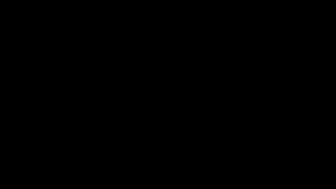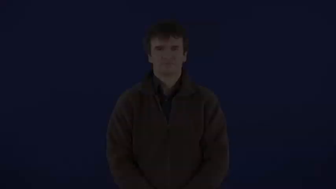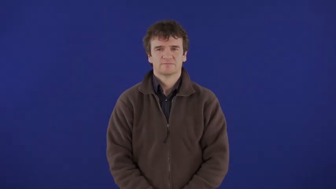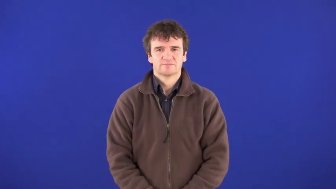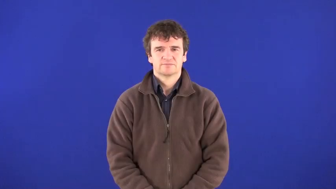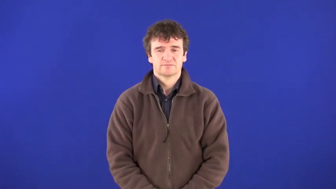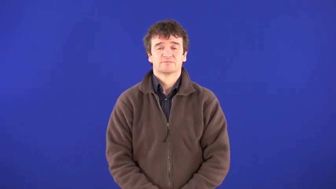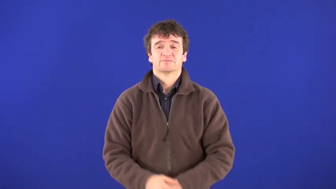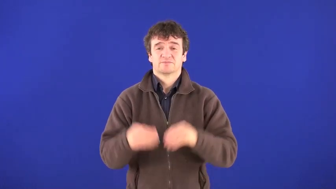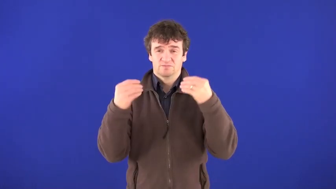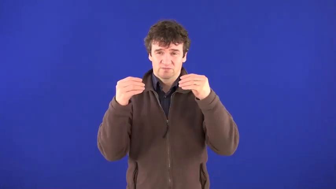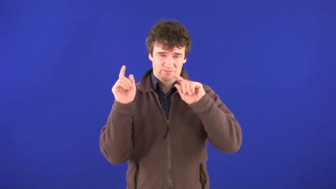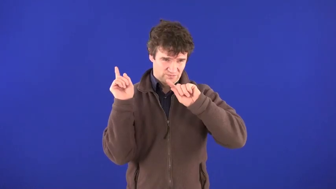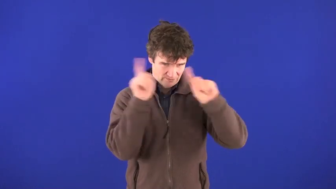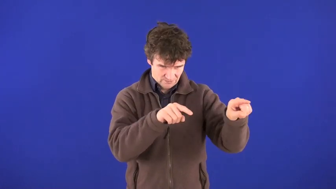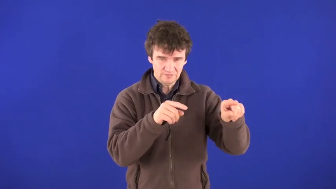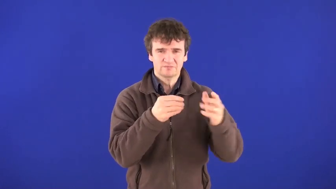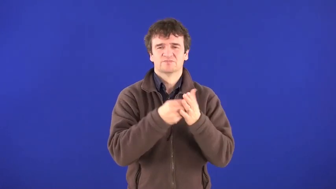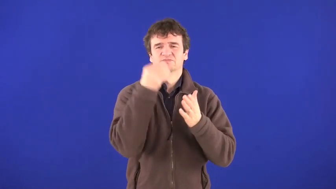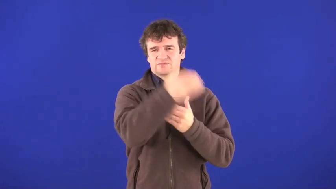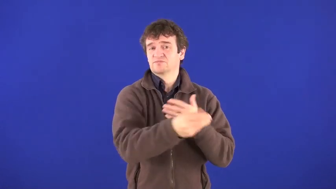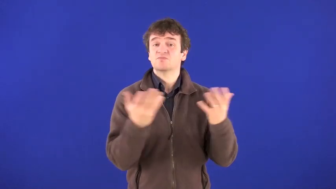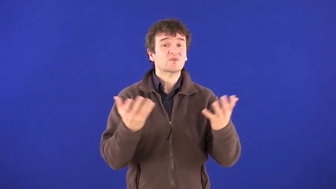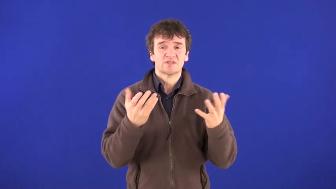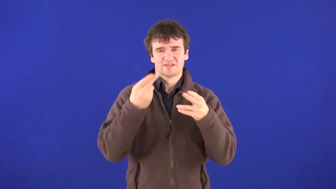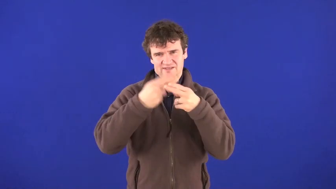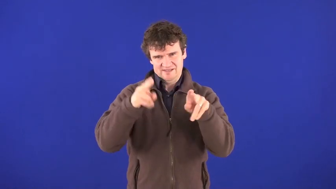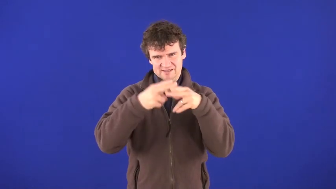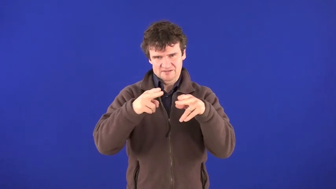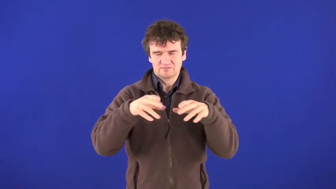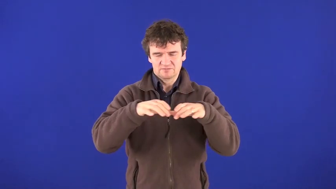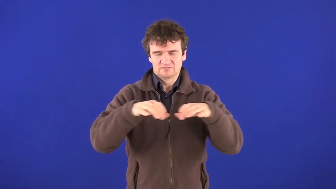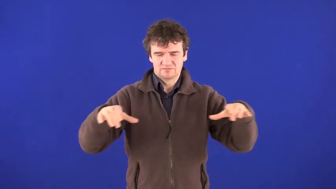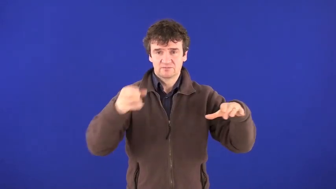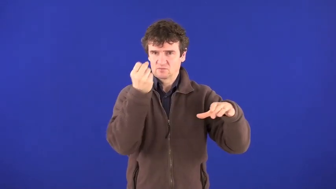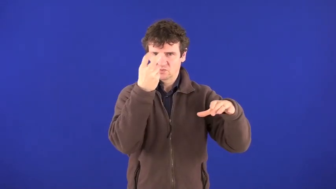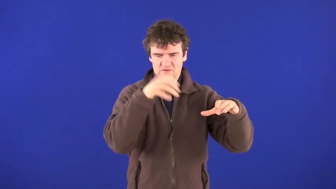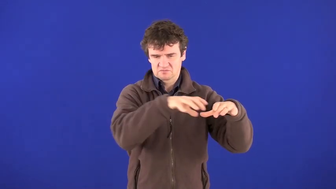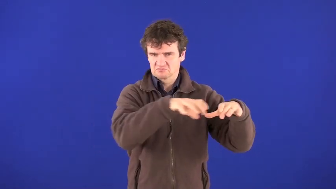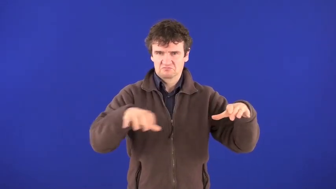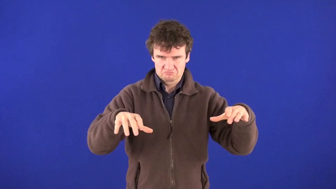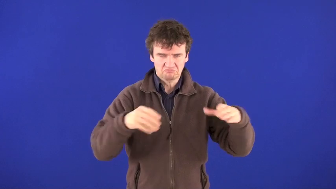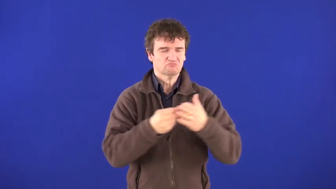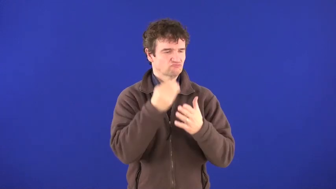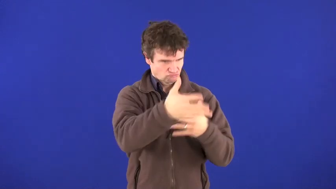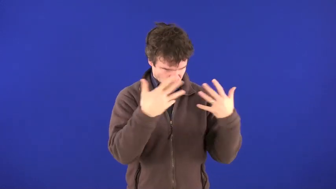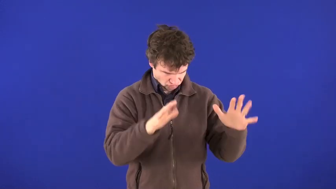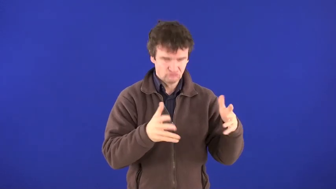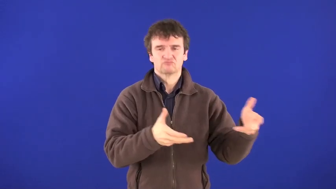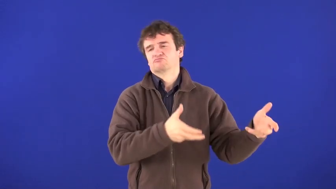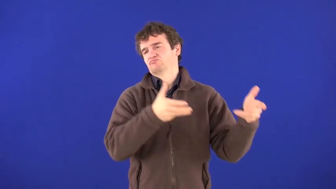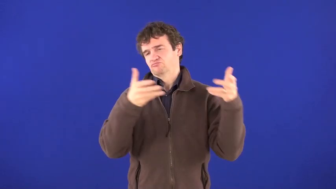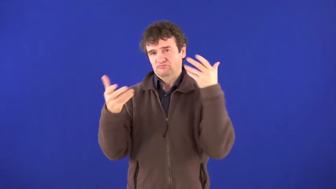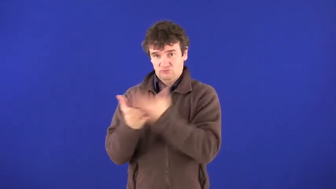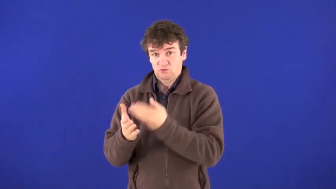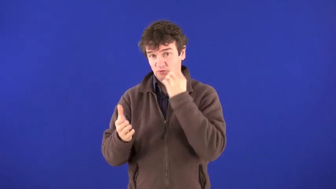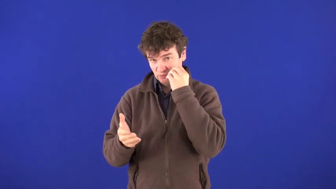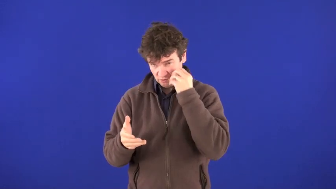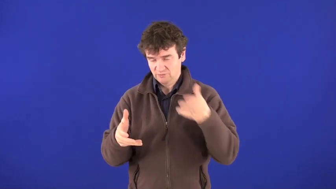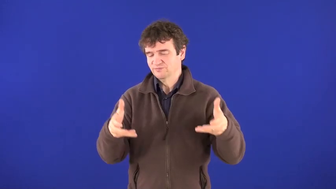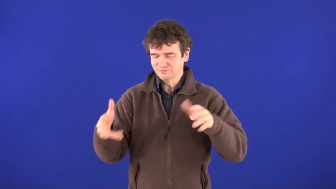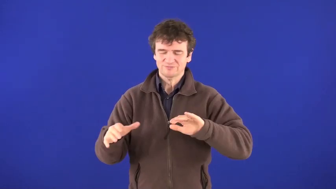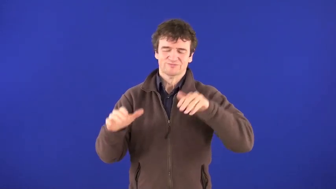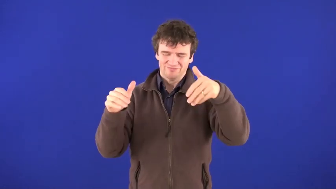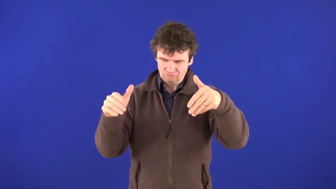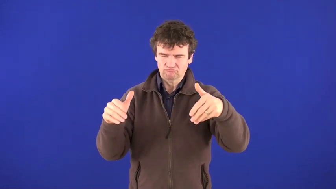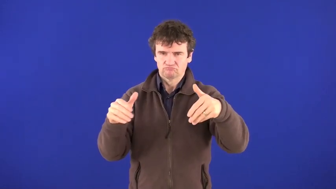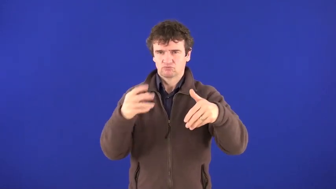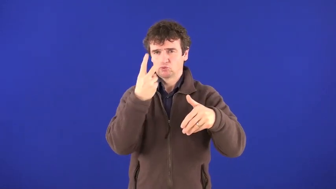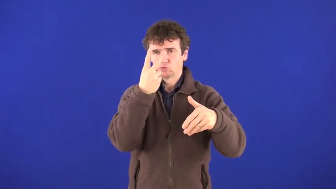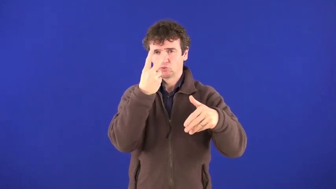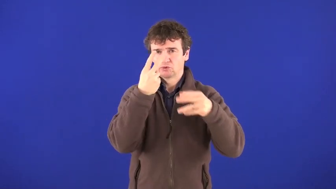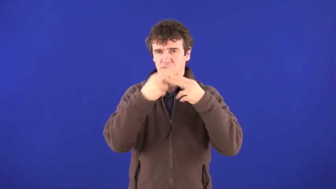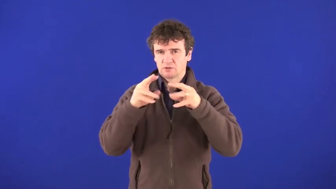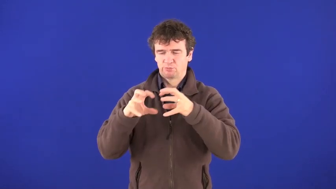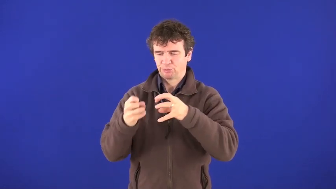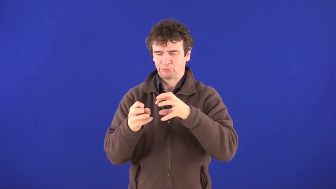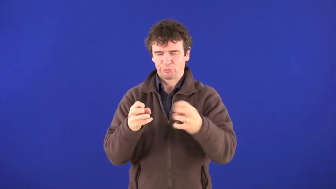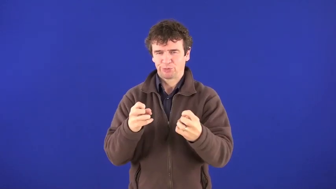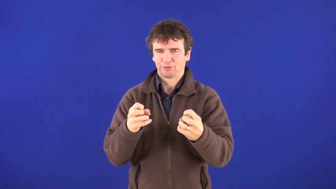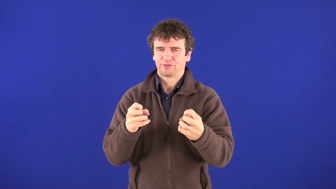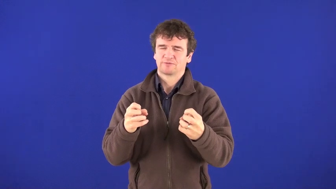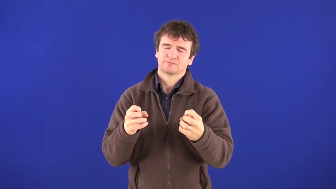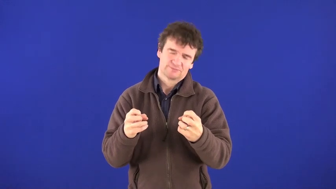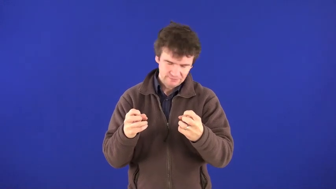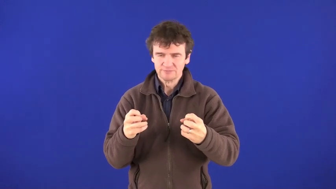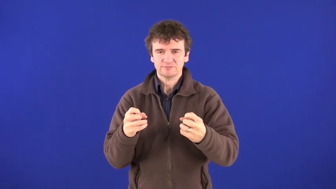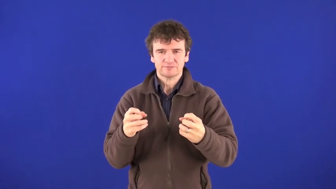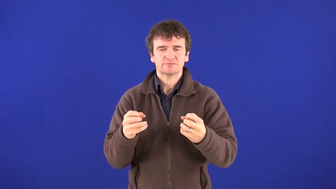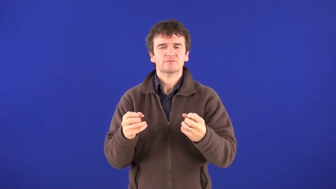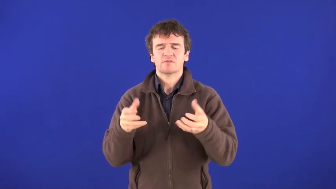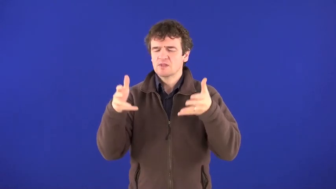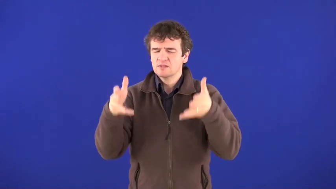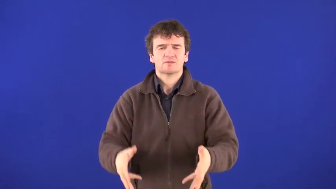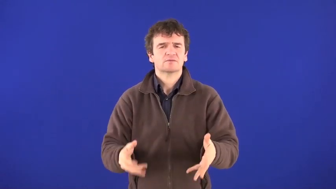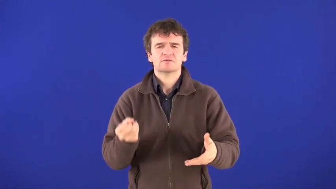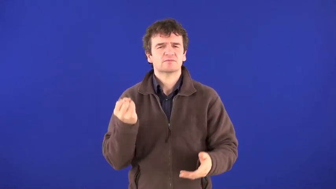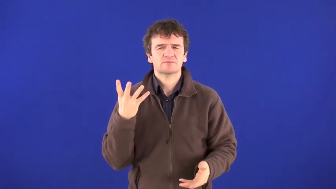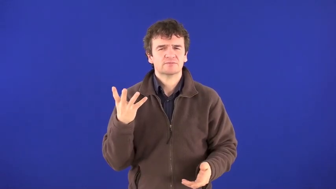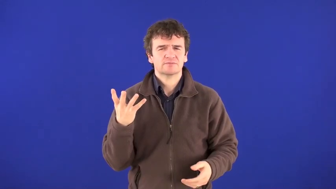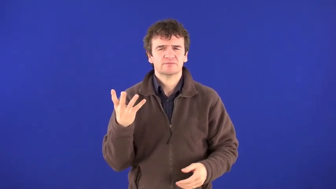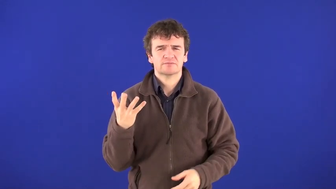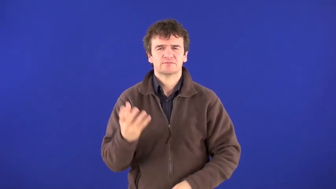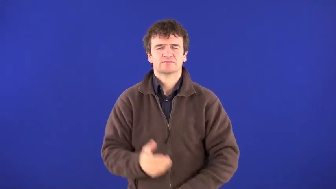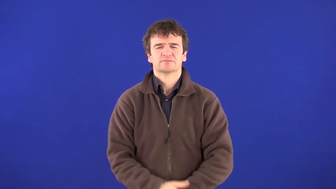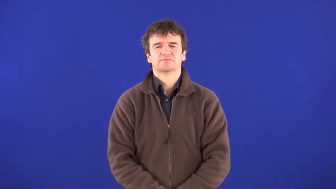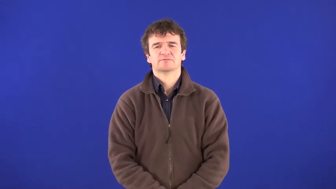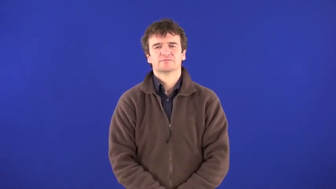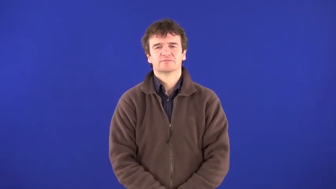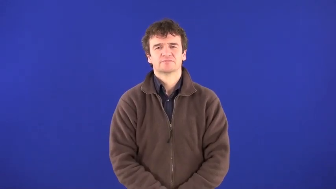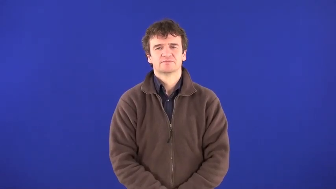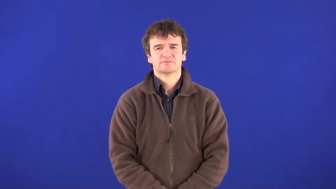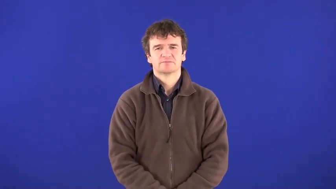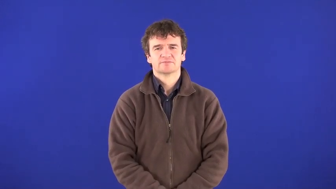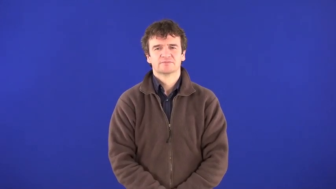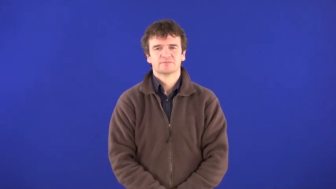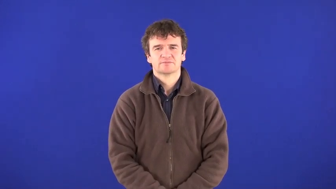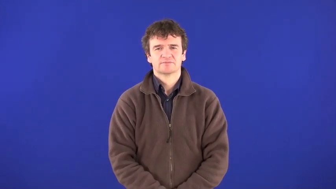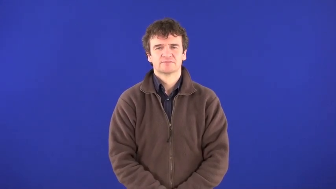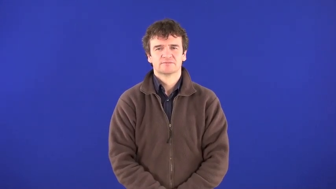How many eggs?